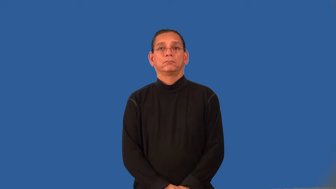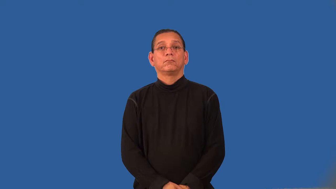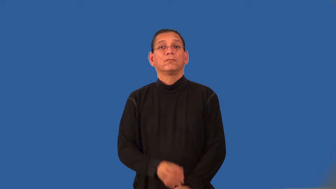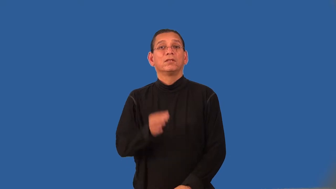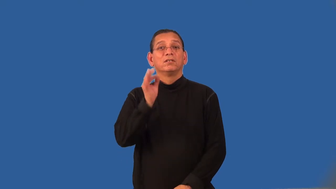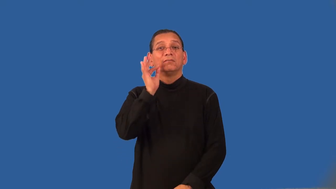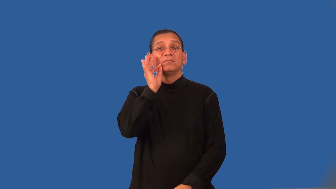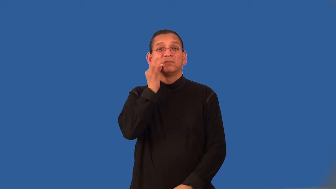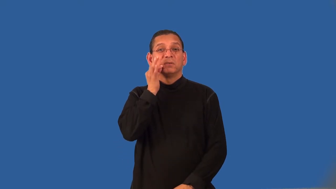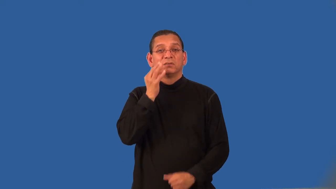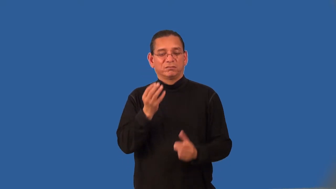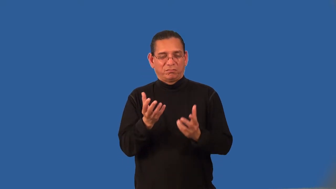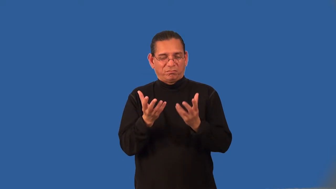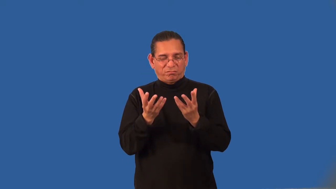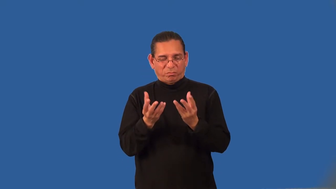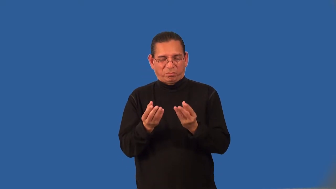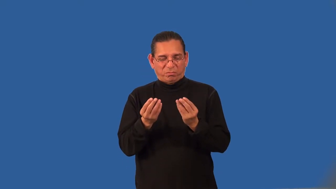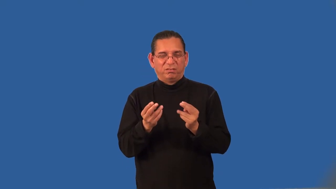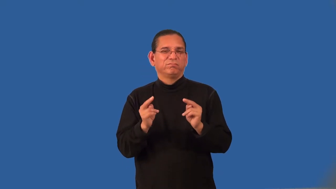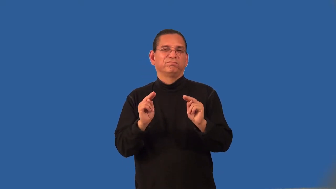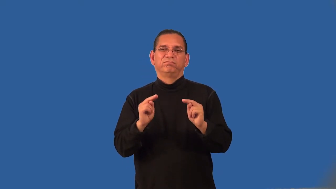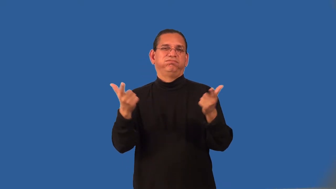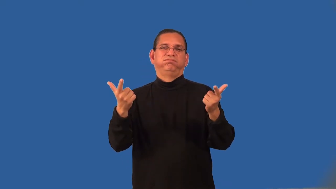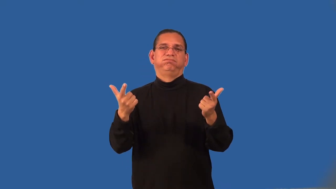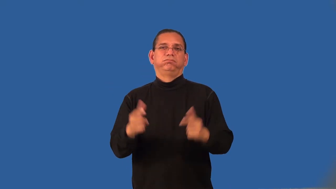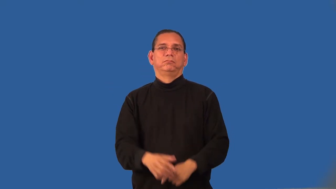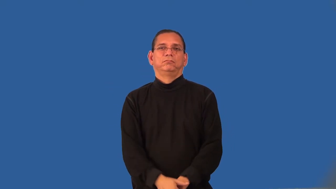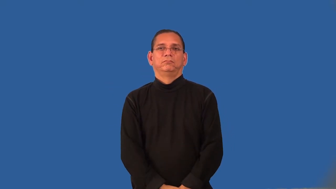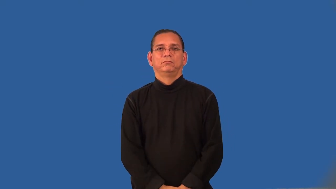overripe